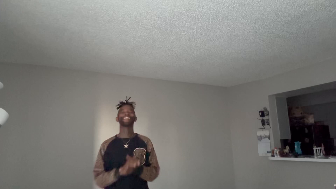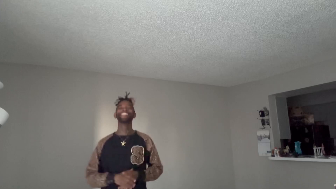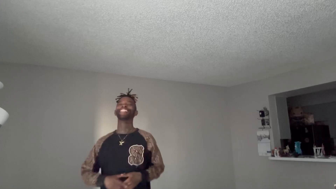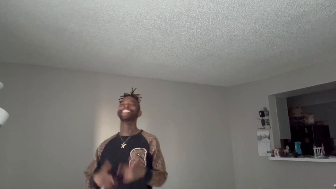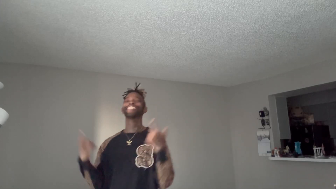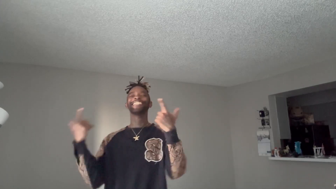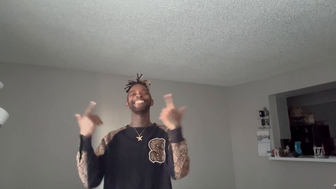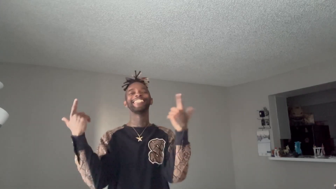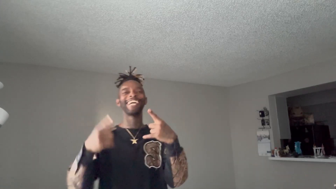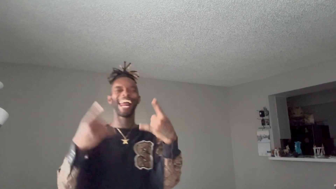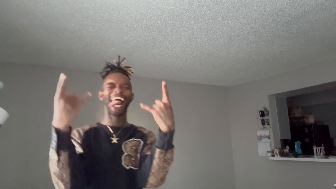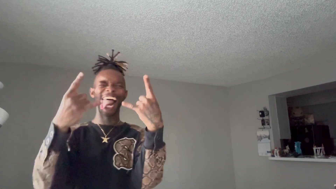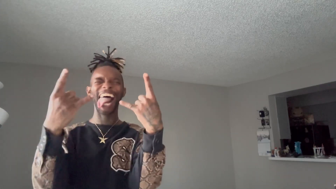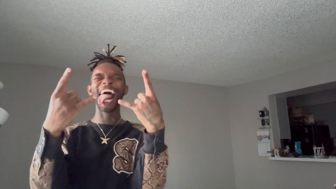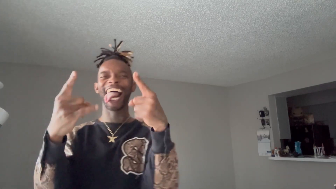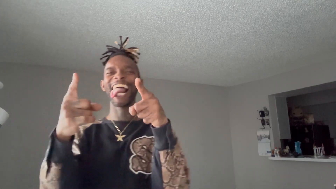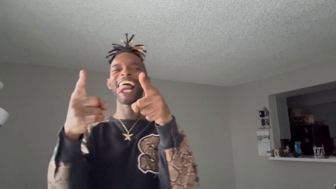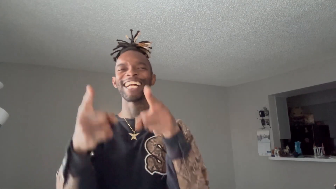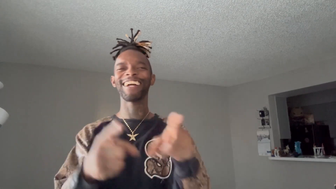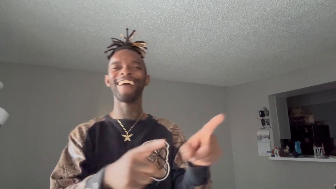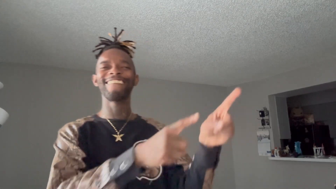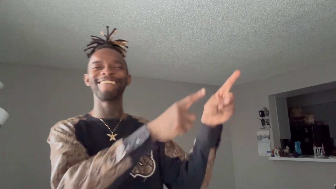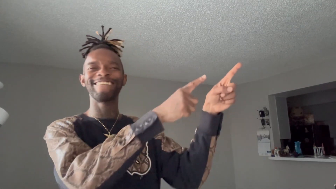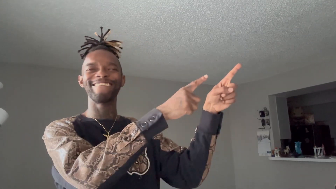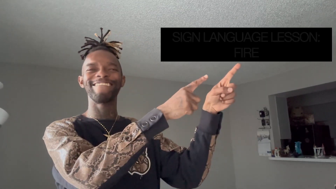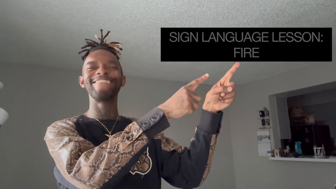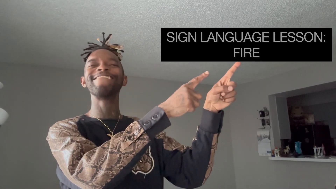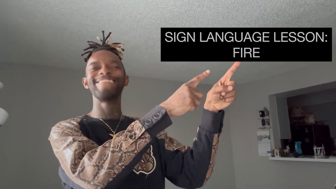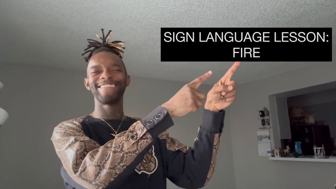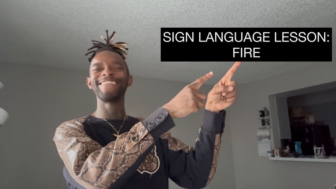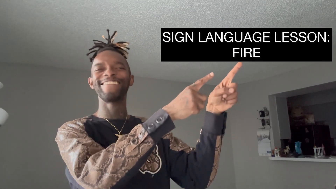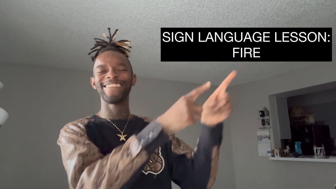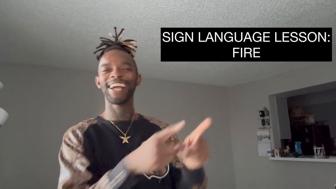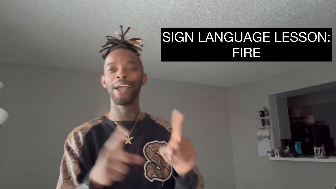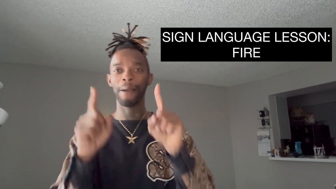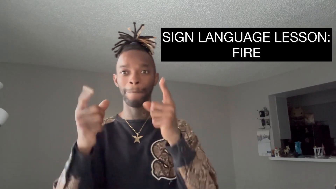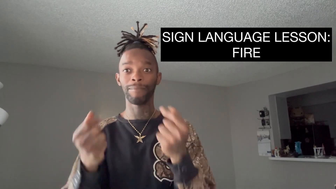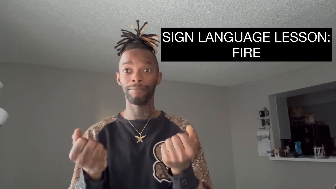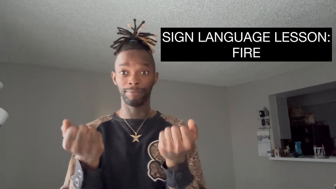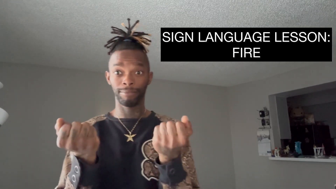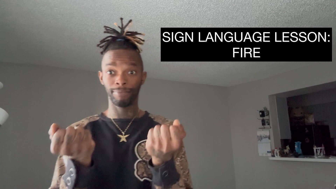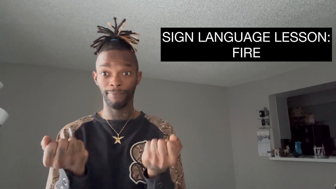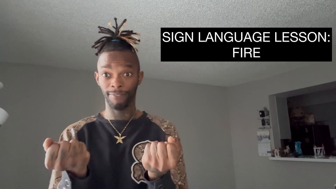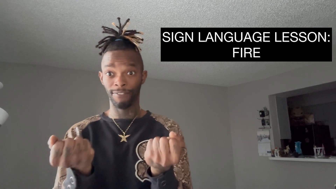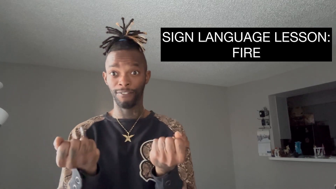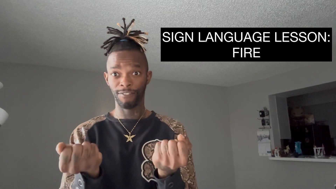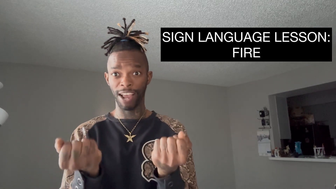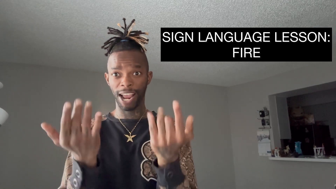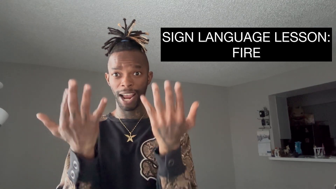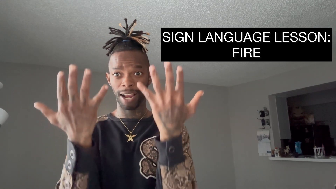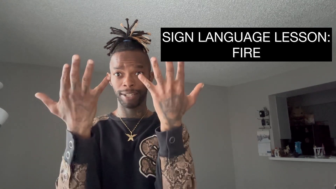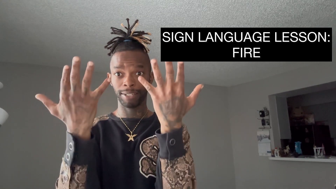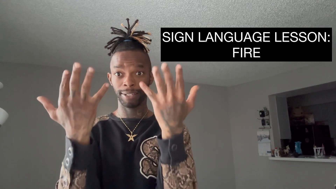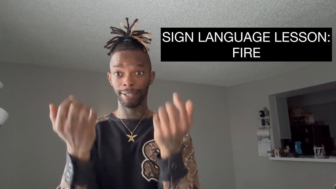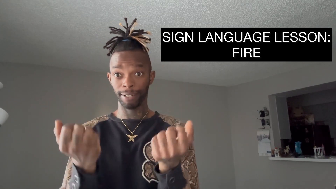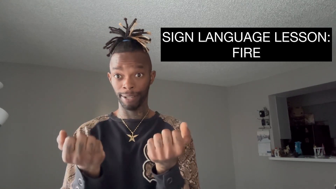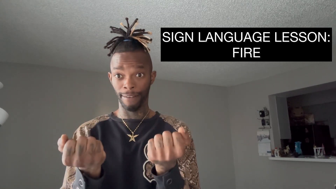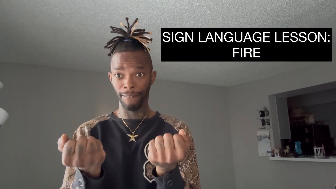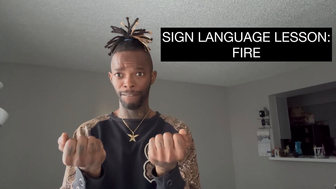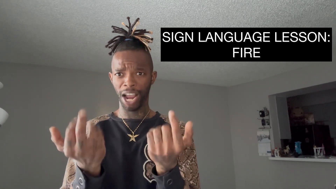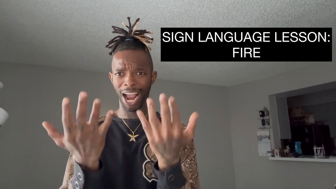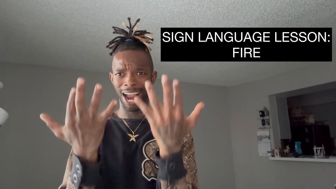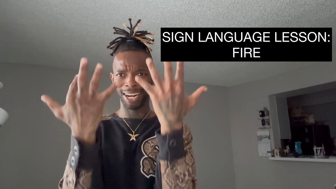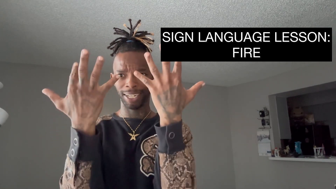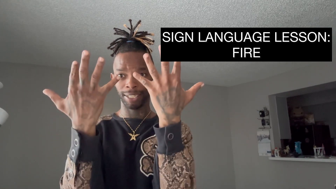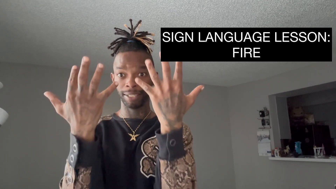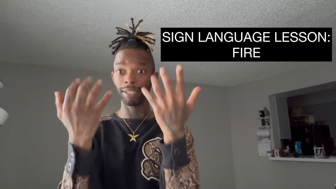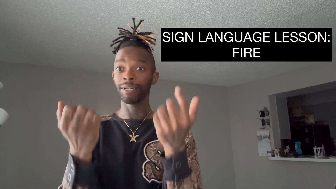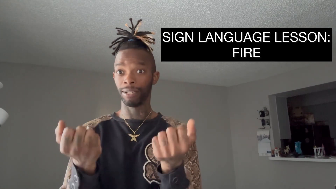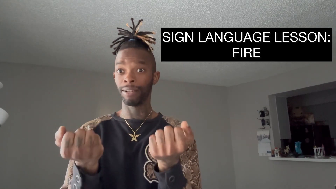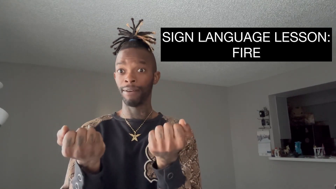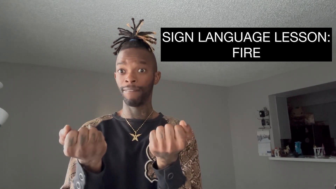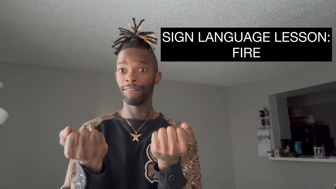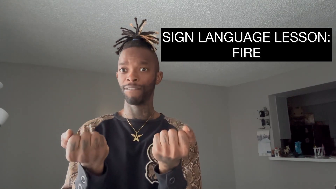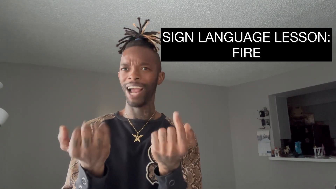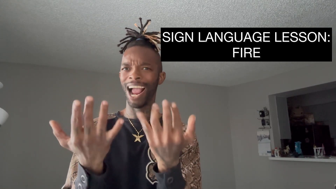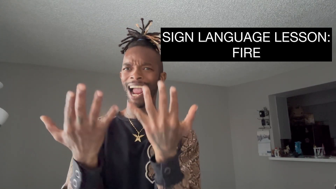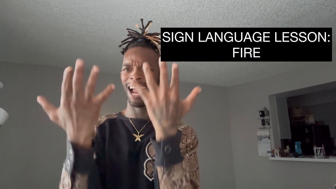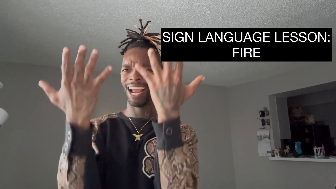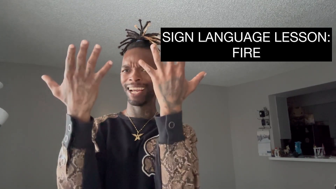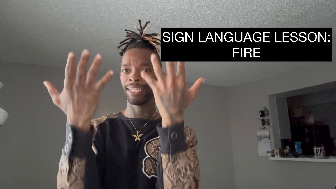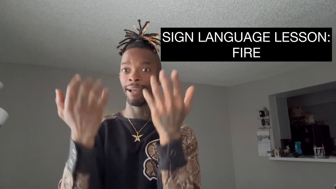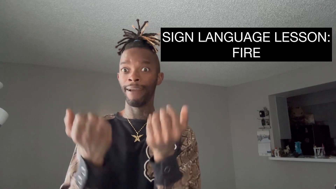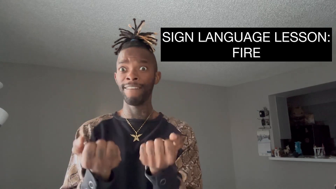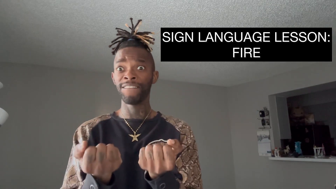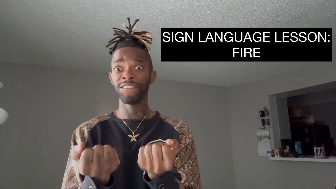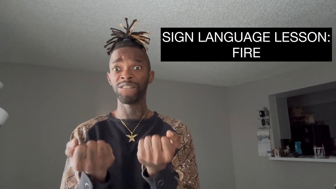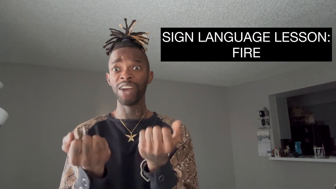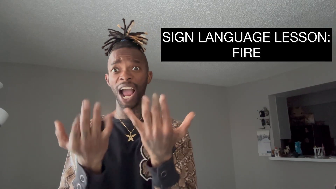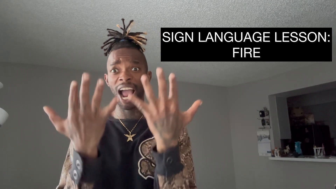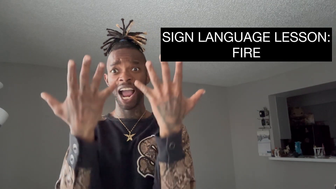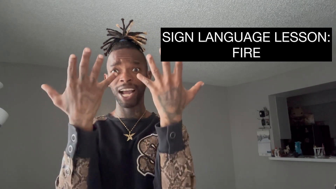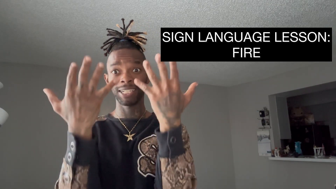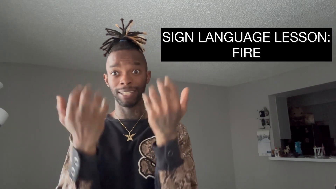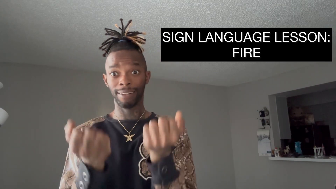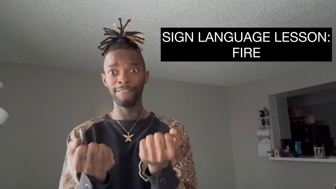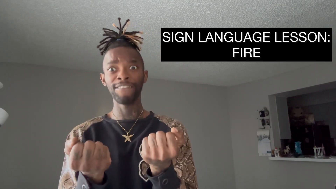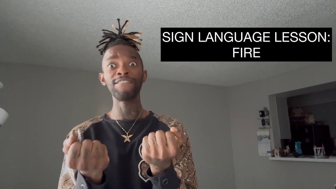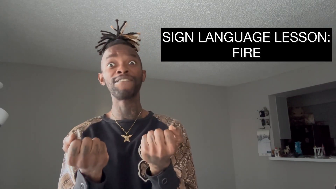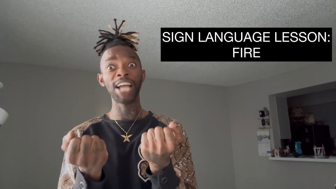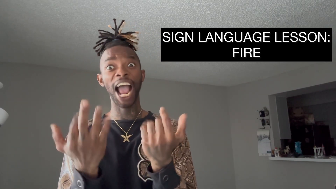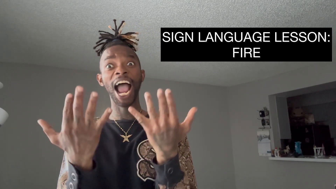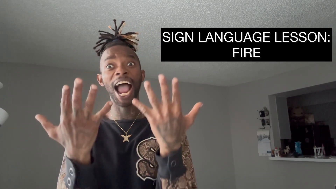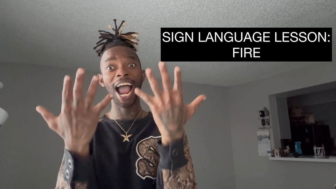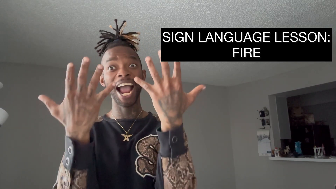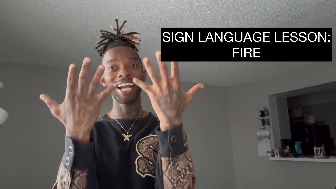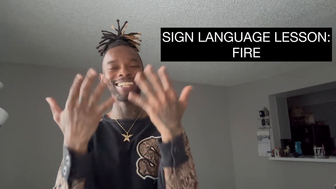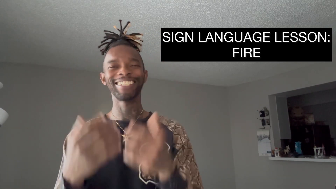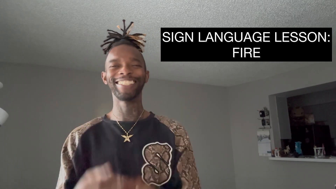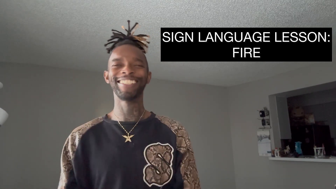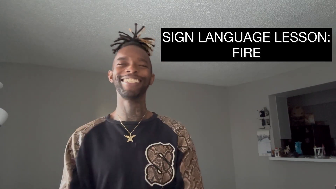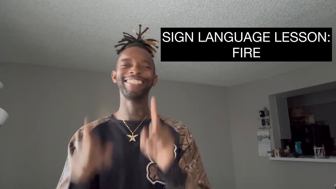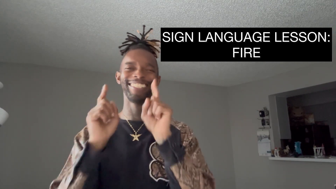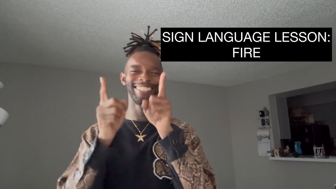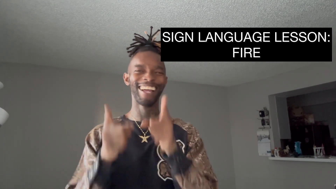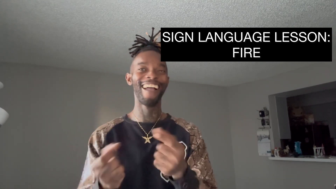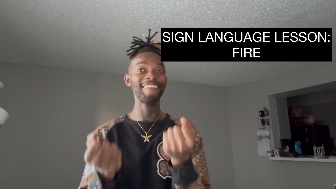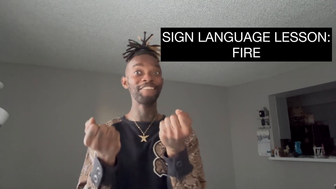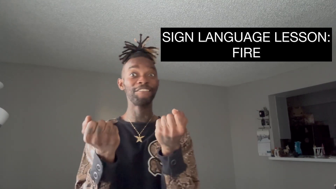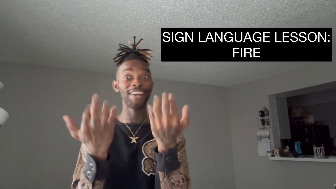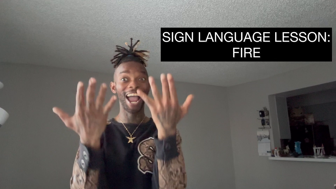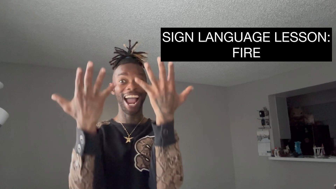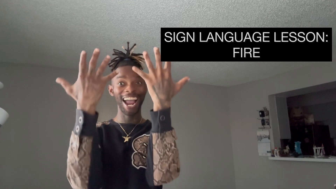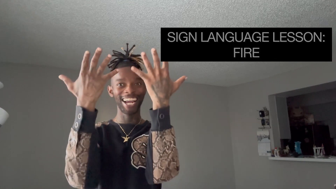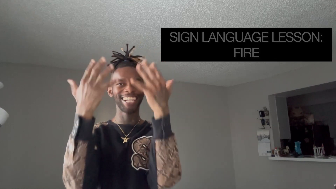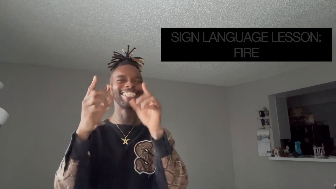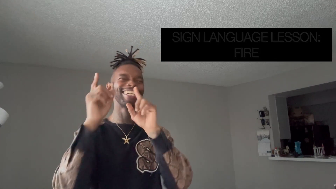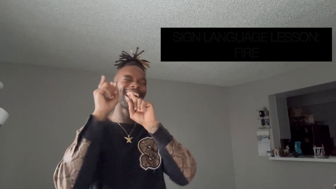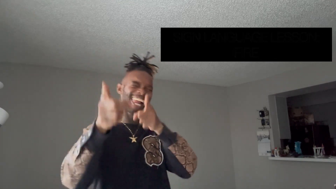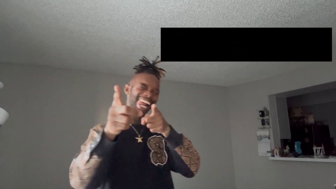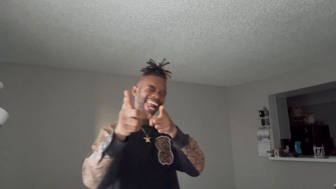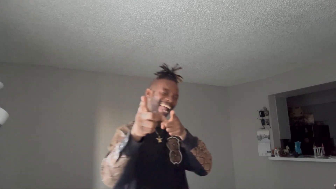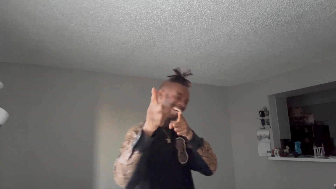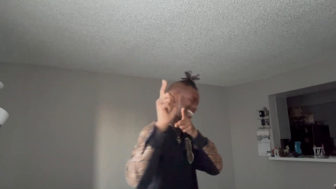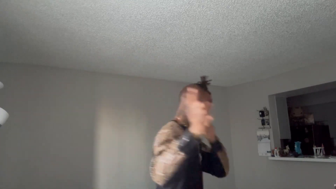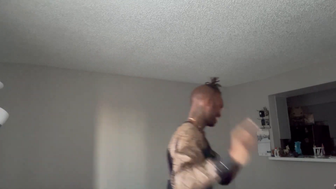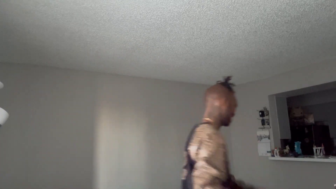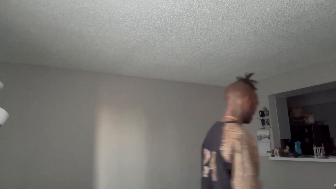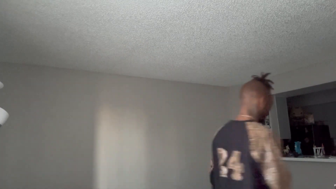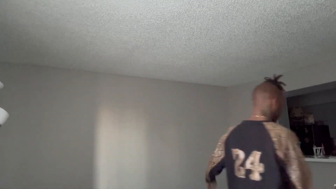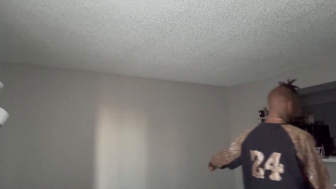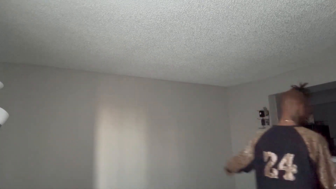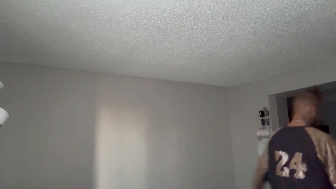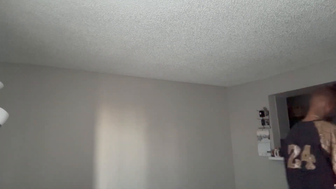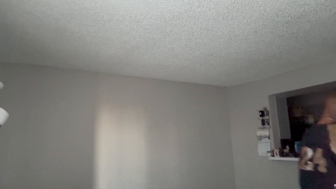FIRE